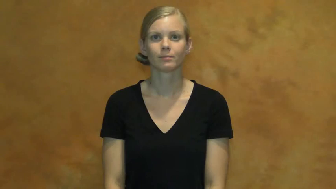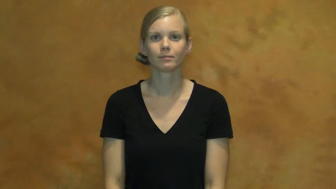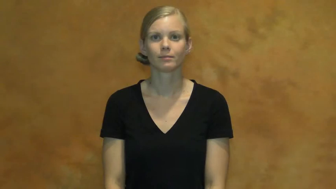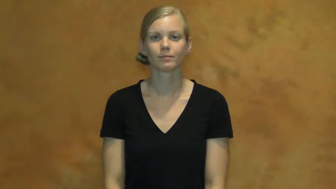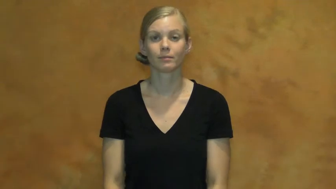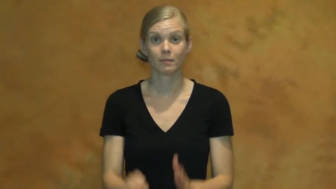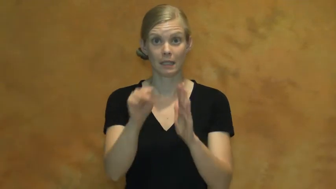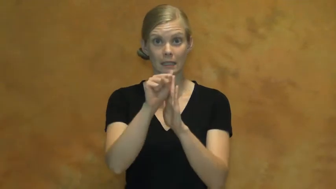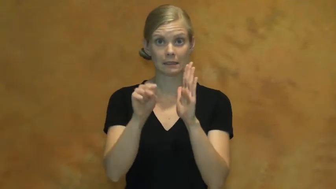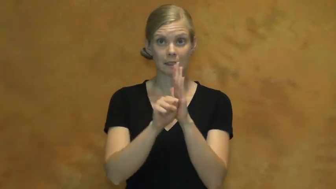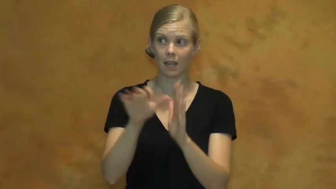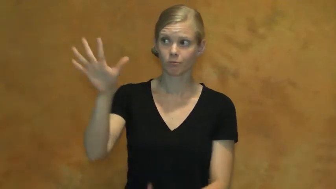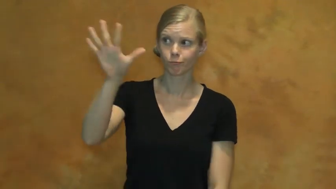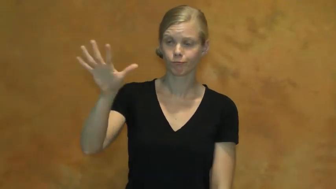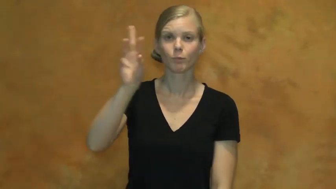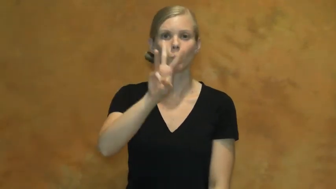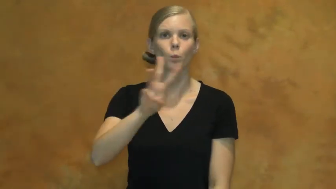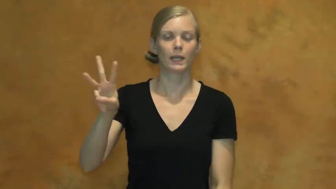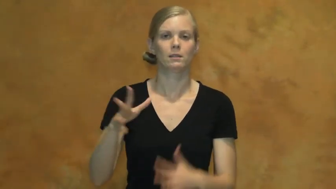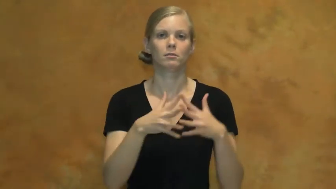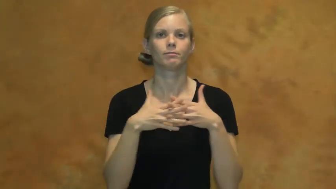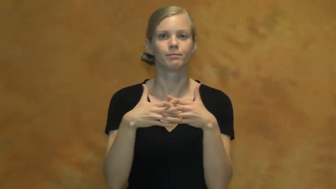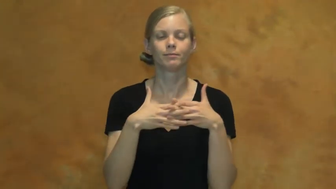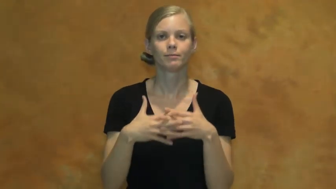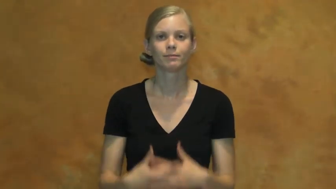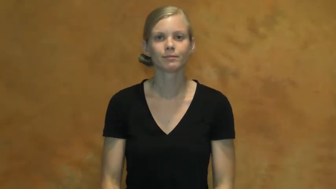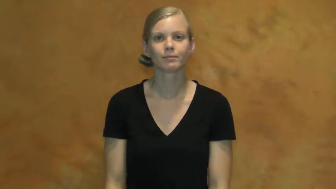Nevada